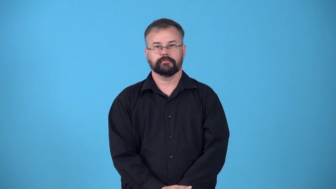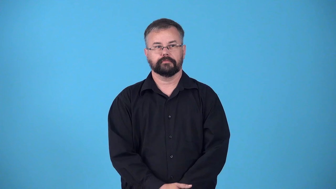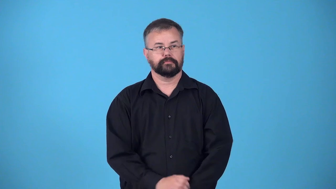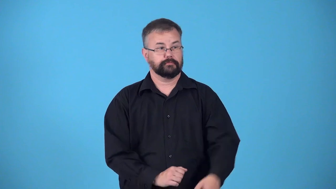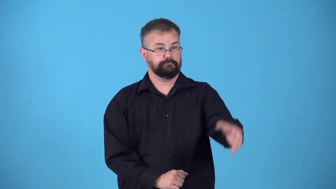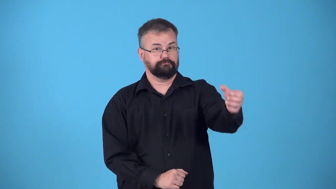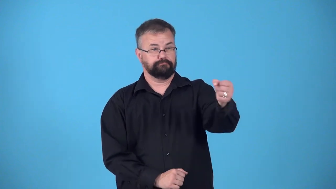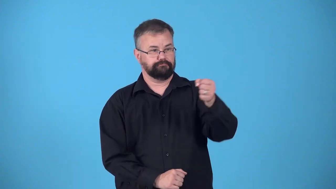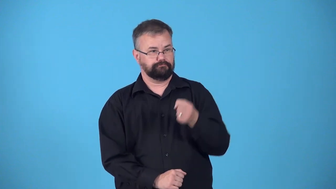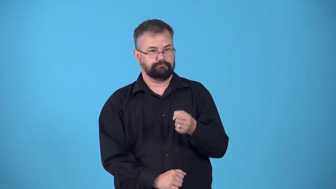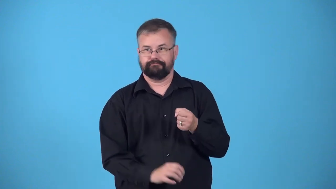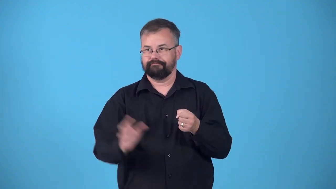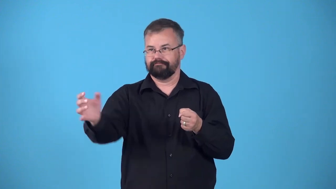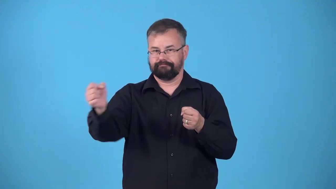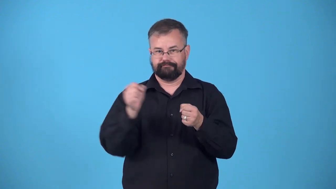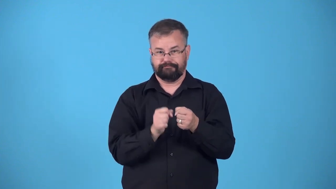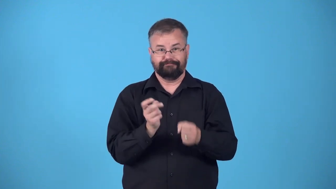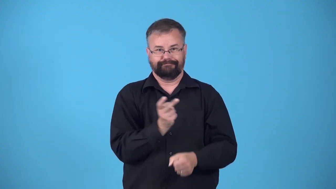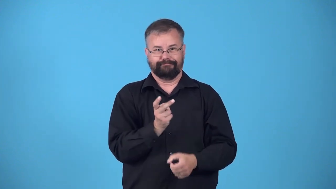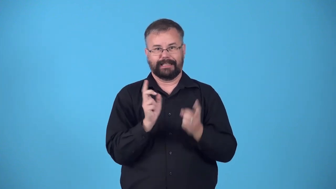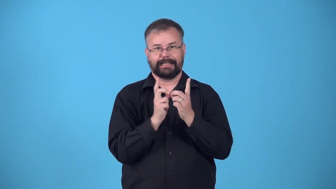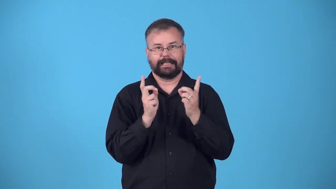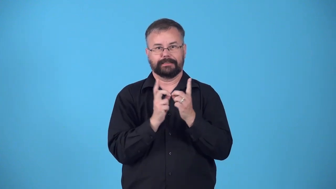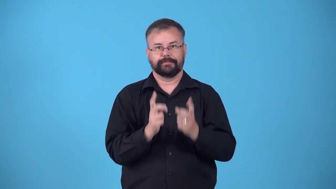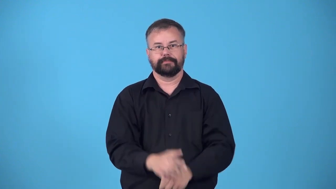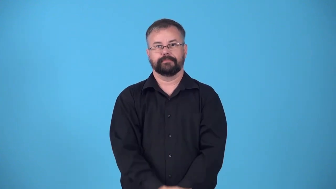fix up two people